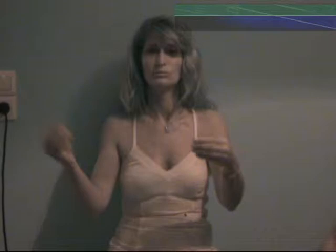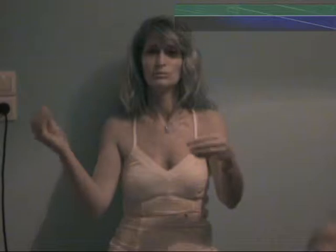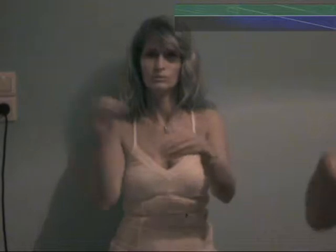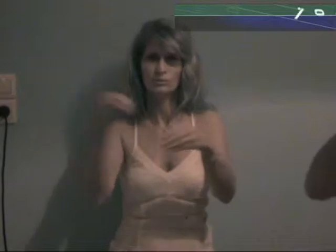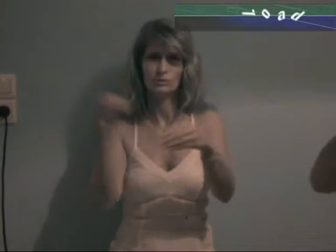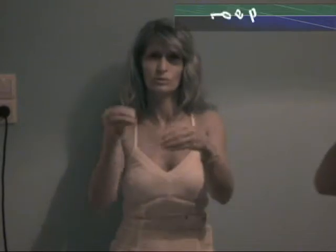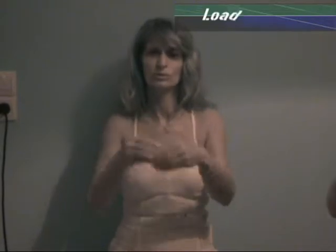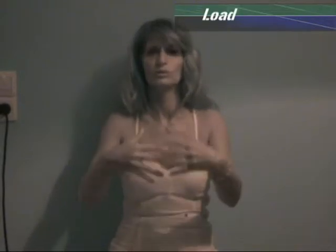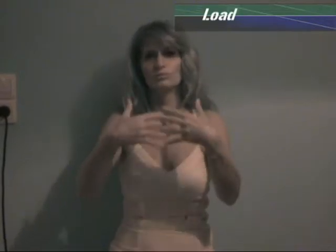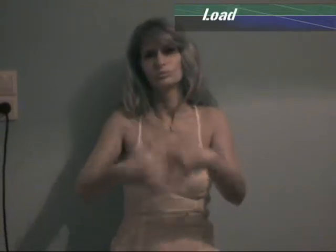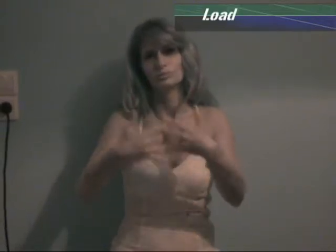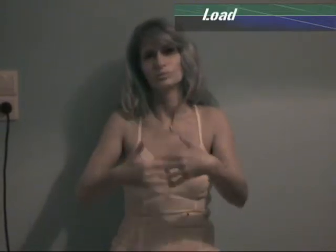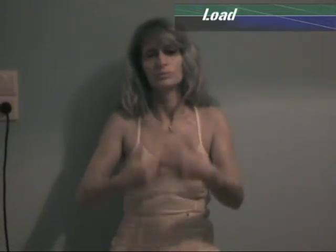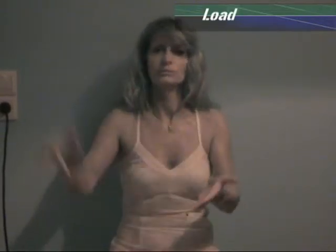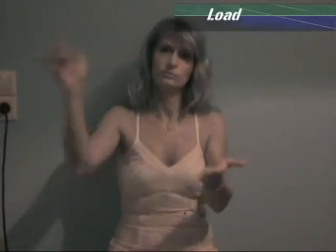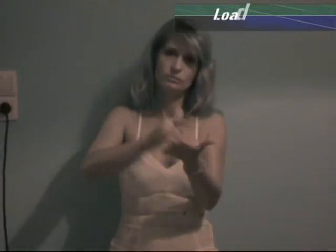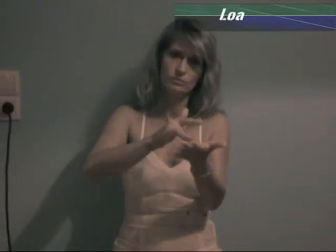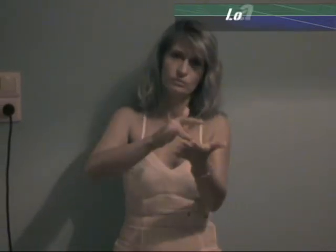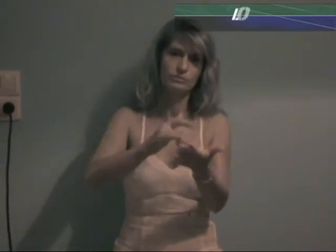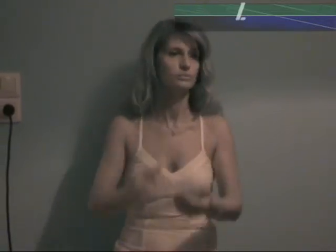Load